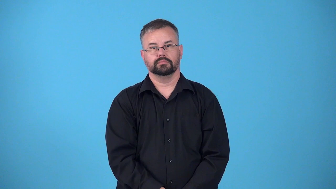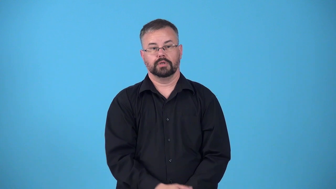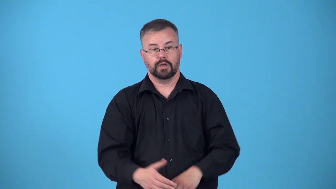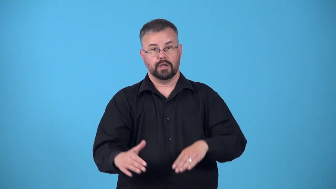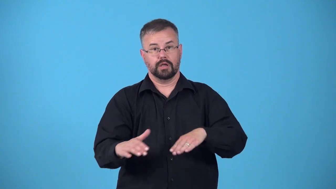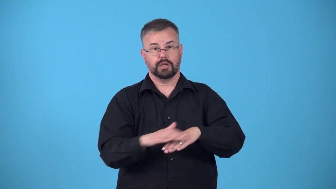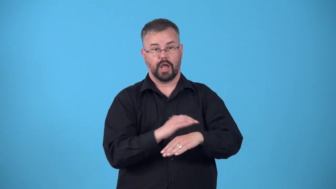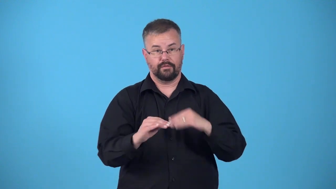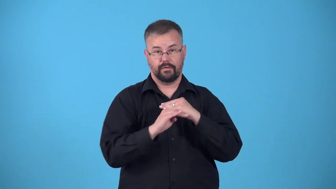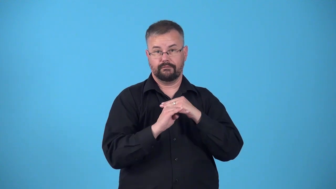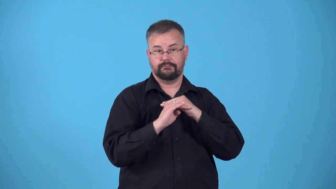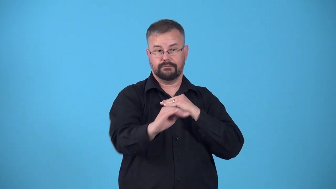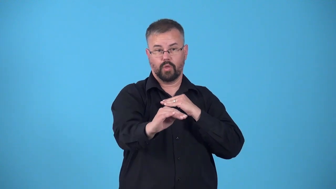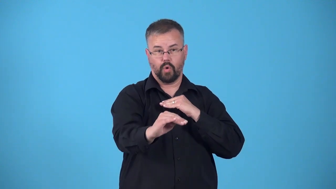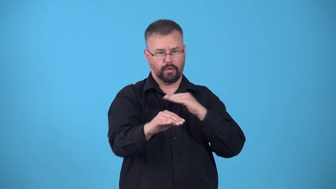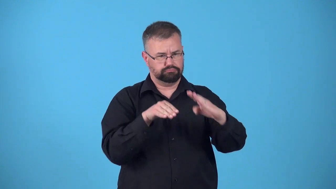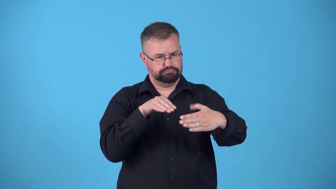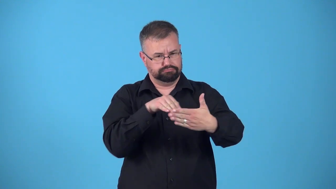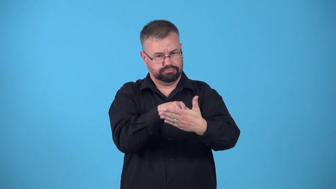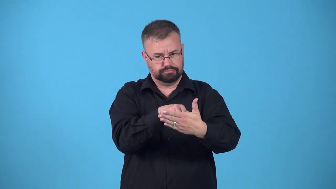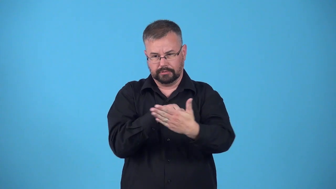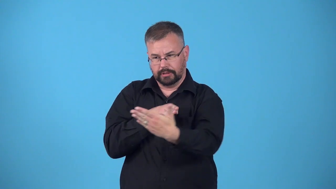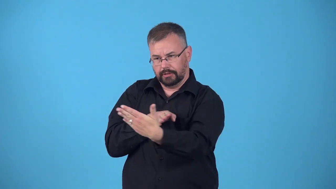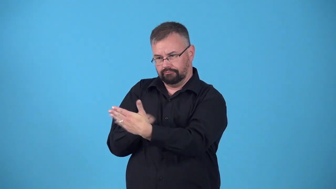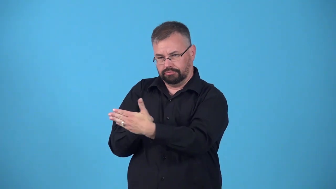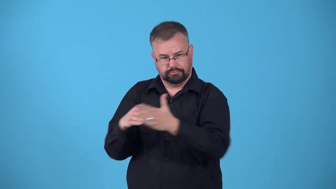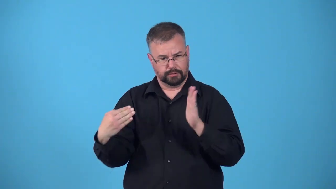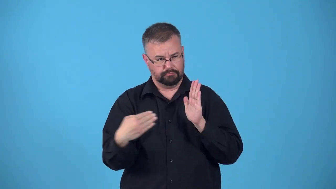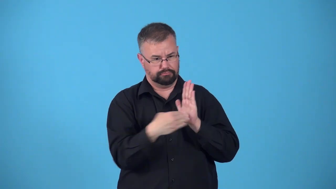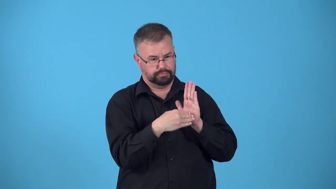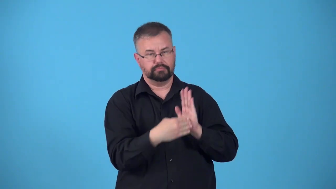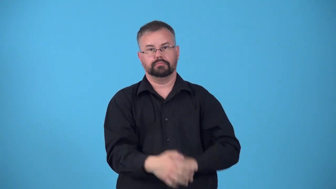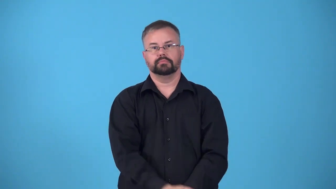wall to wall